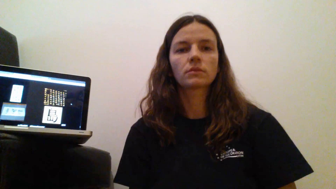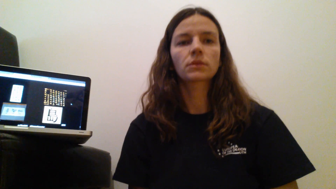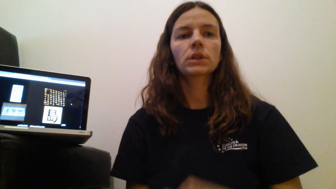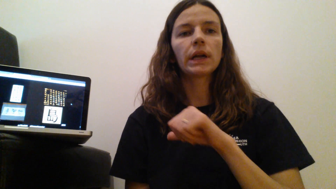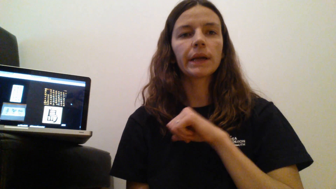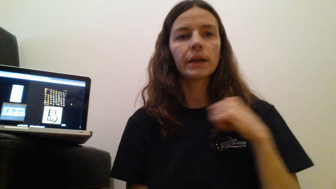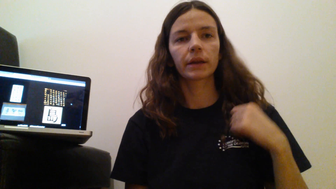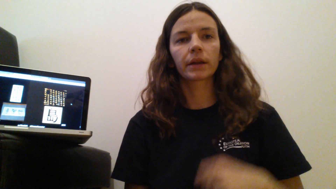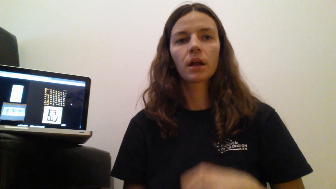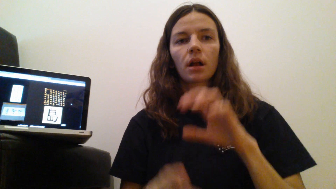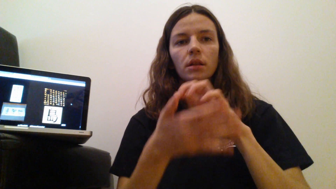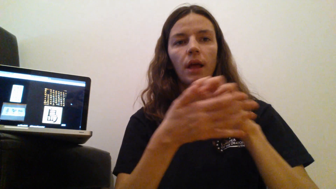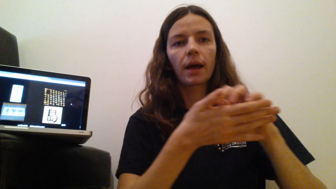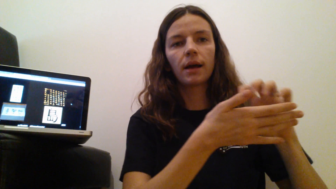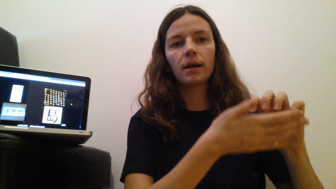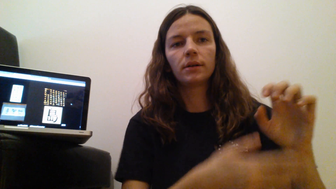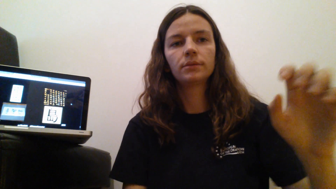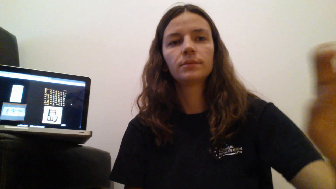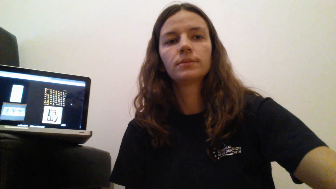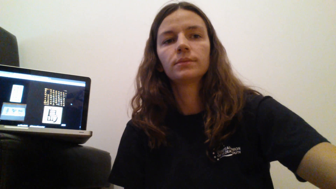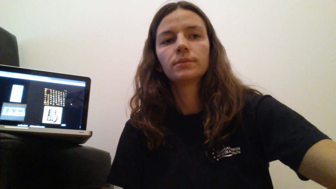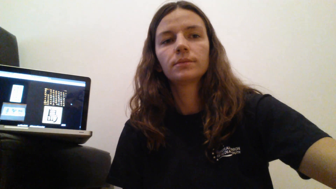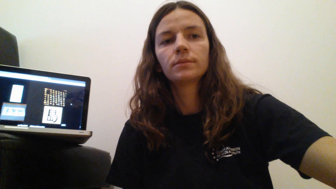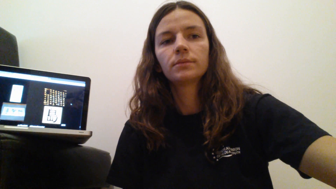chinesecharacter